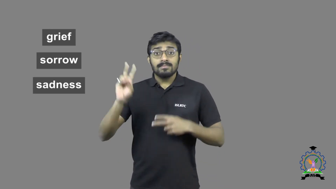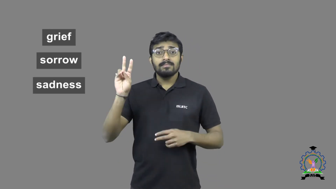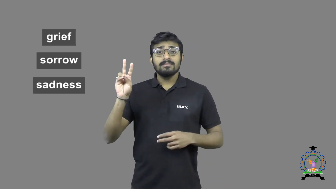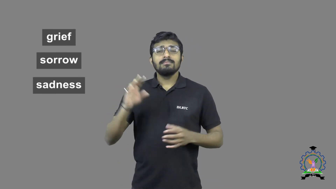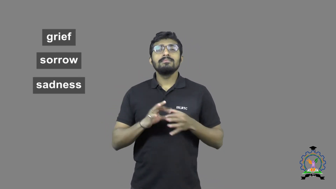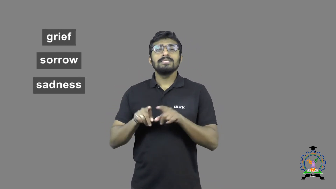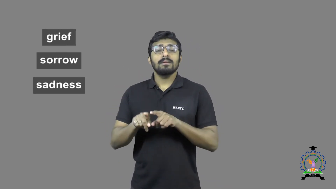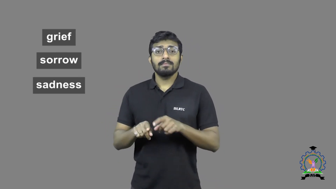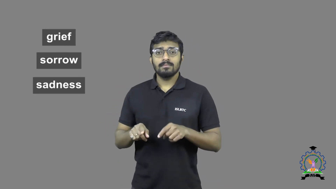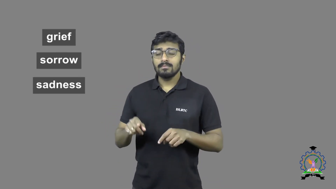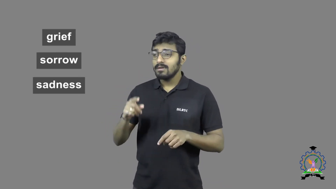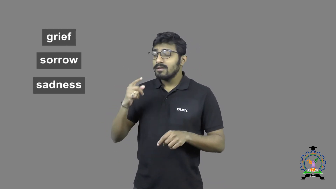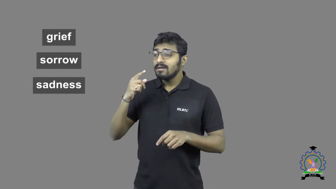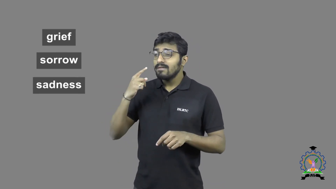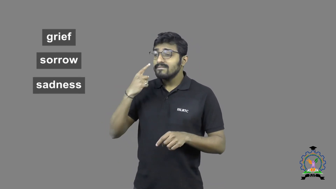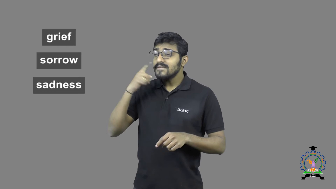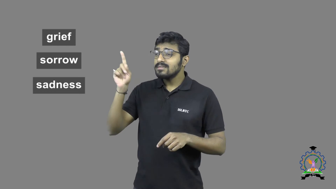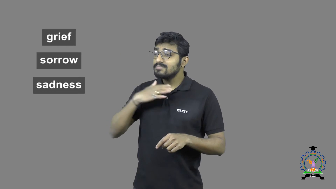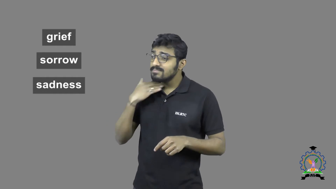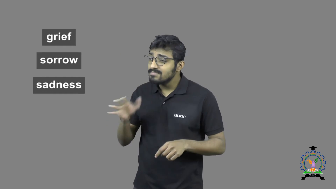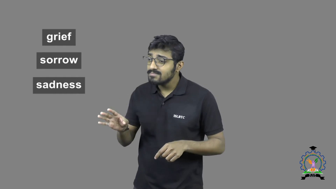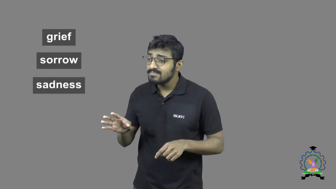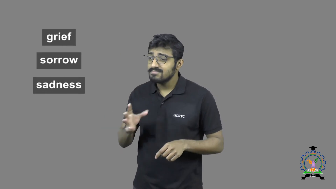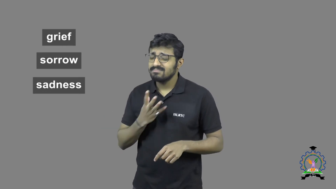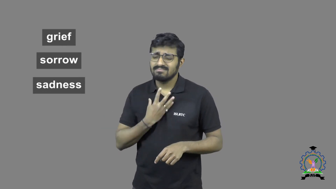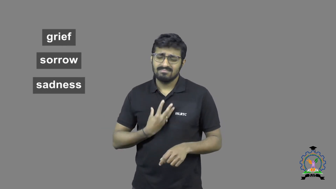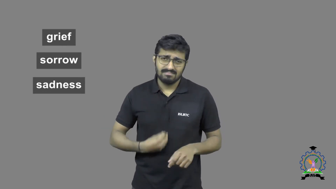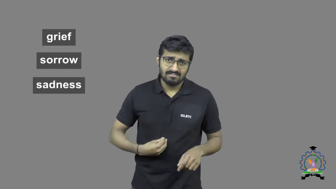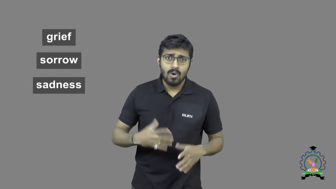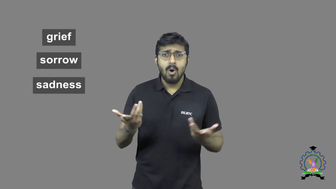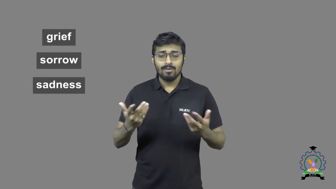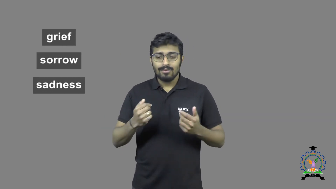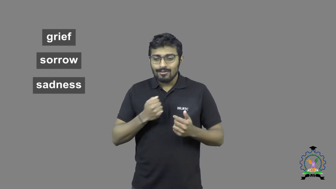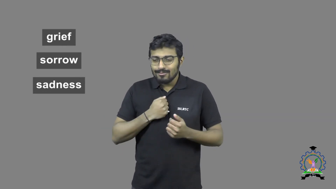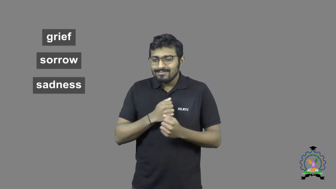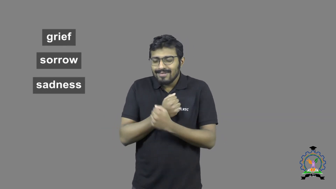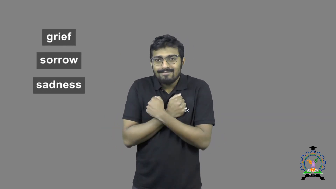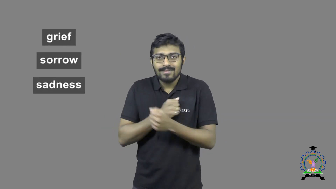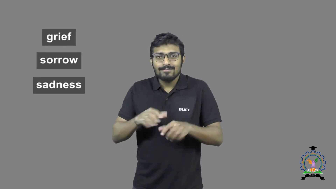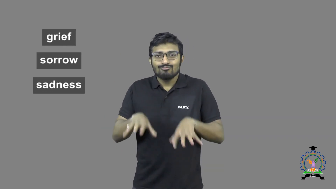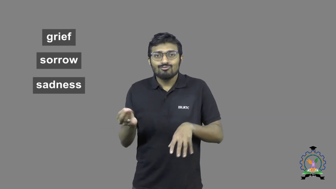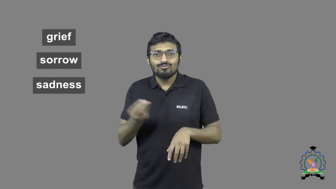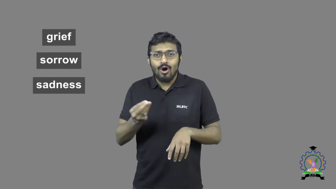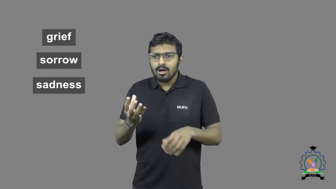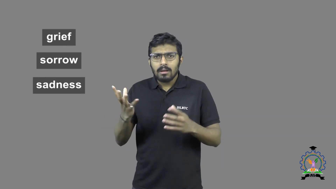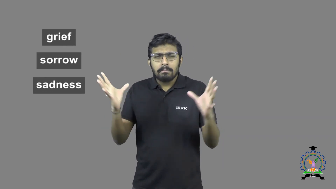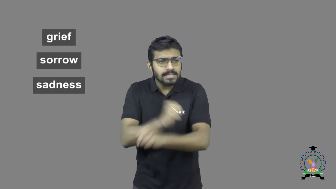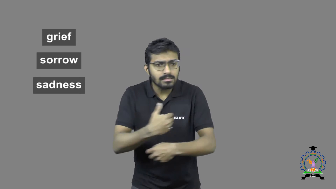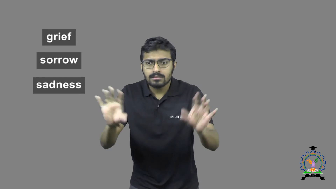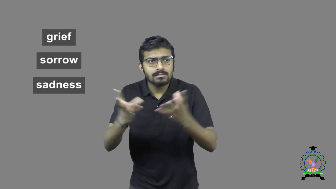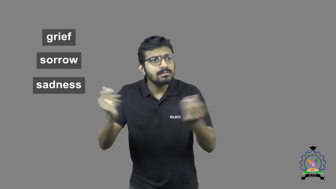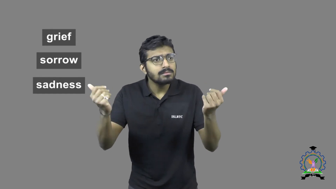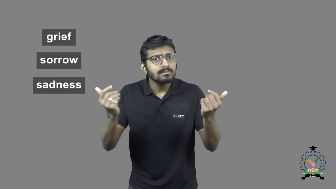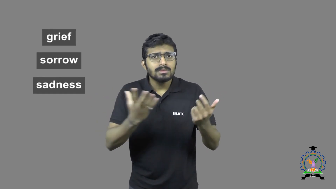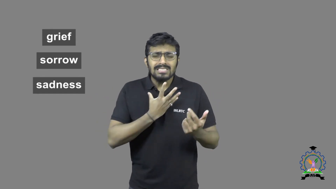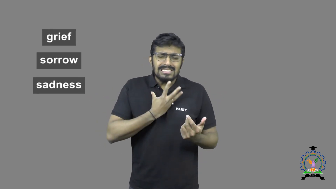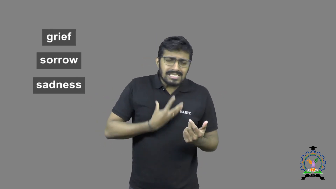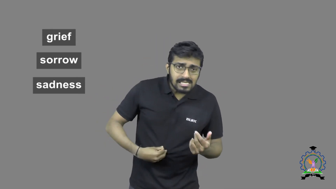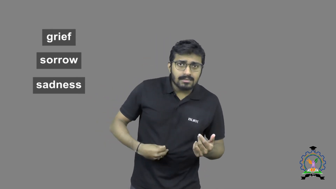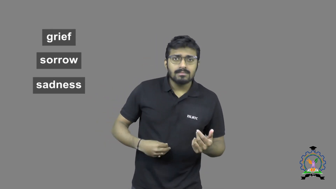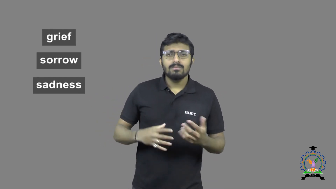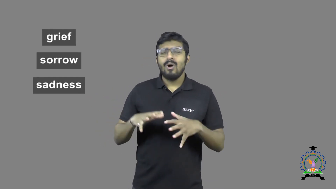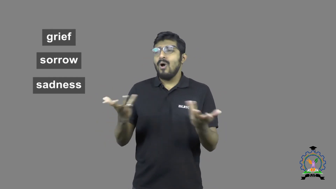grief, sorrow, sadness